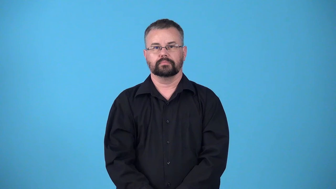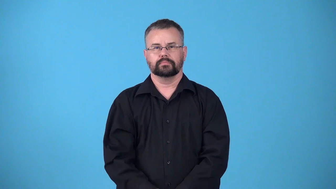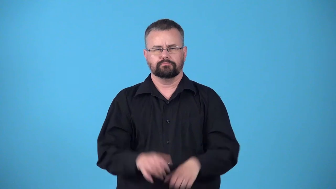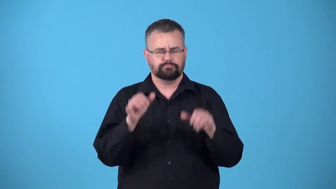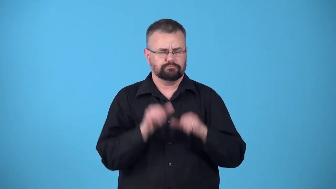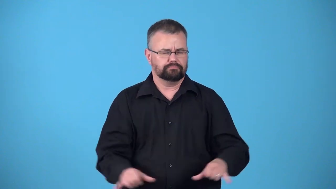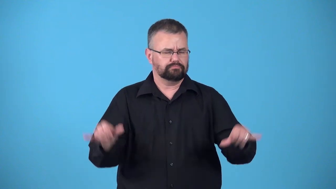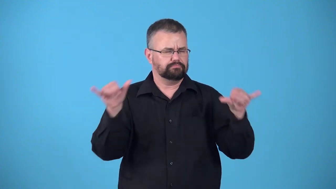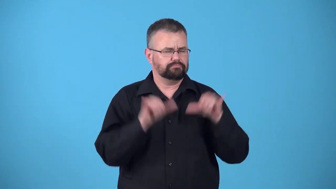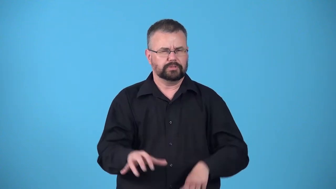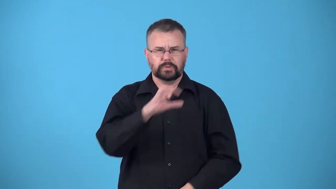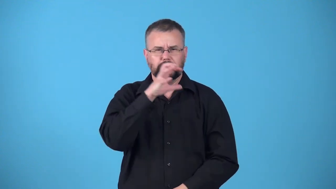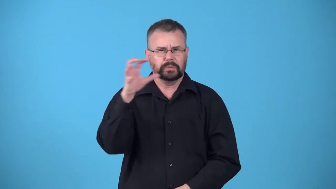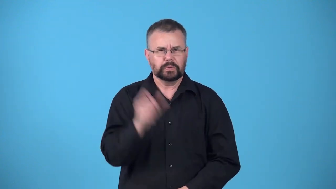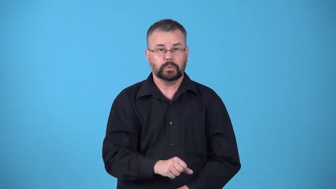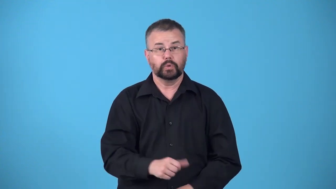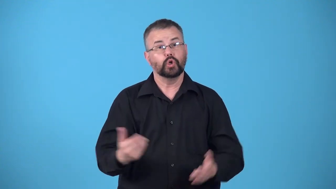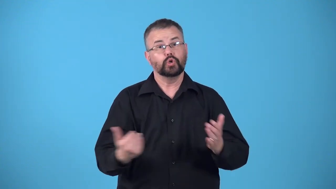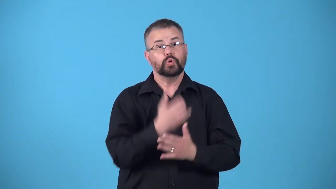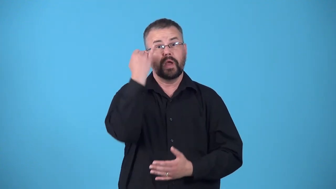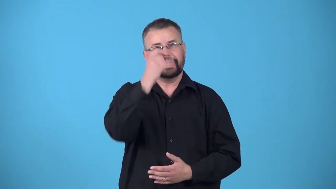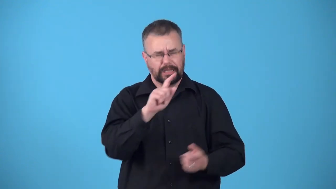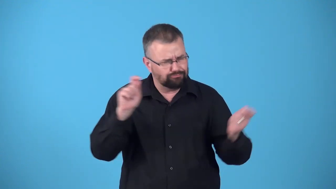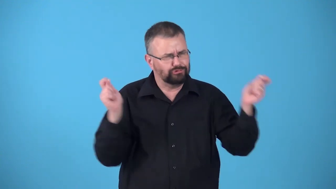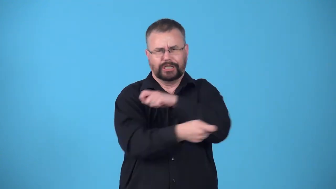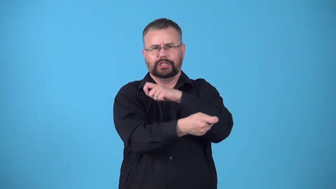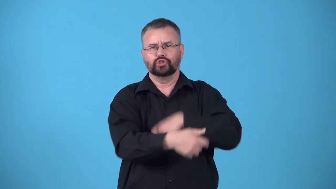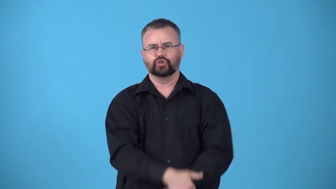blow the cobwebs away